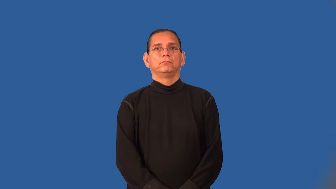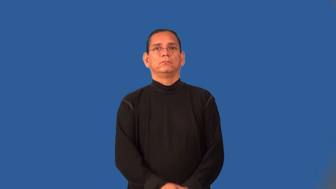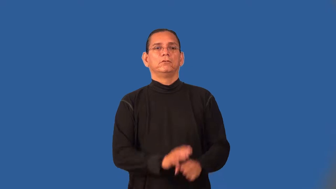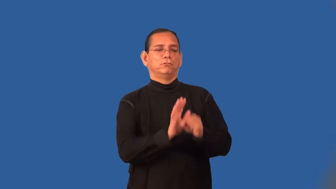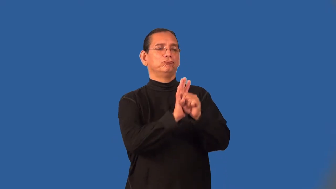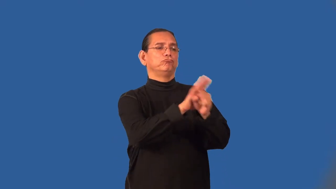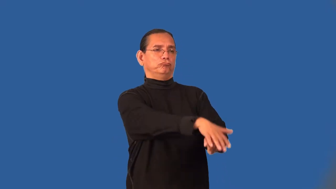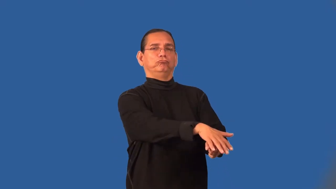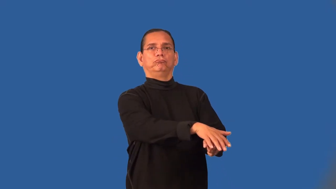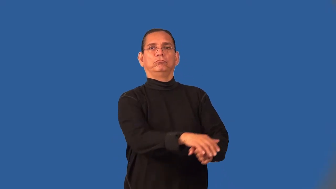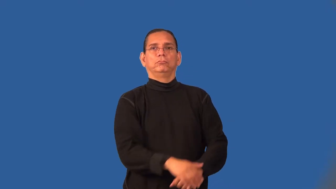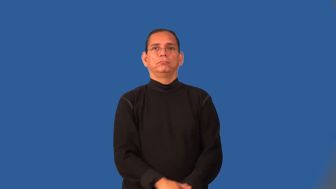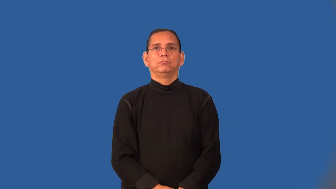overrule